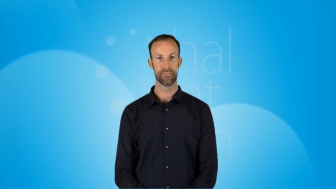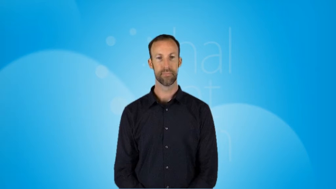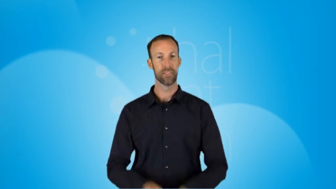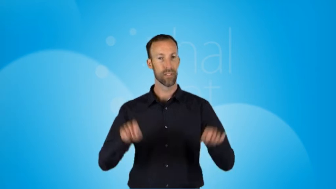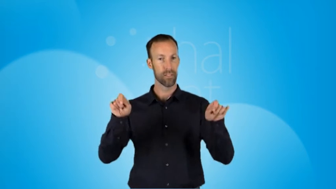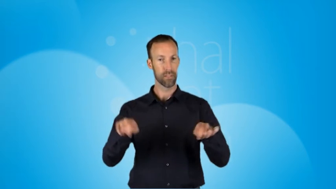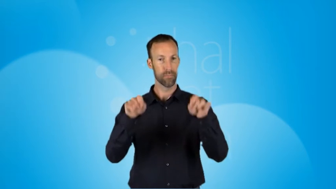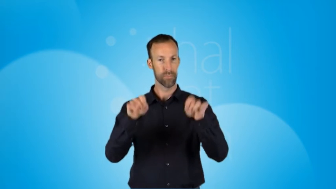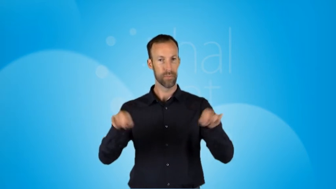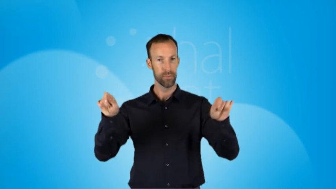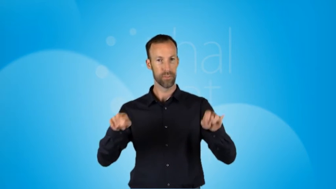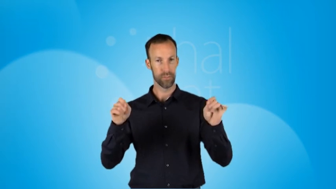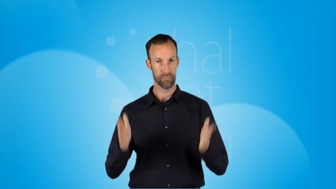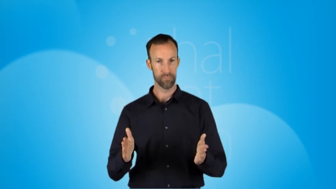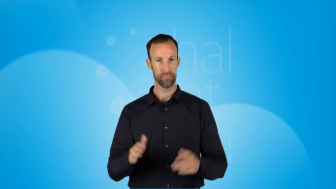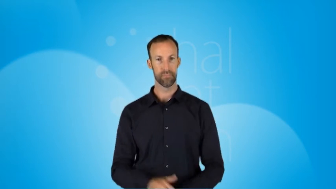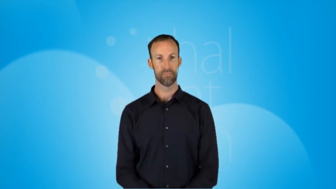composer